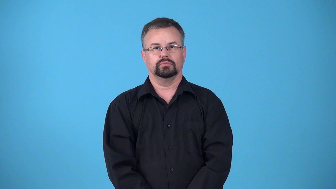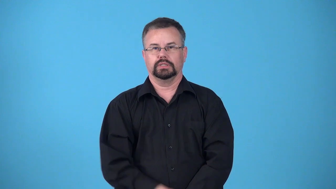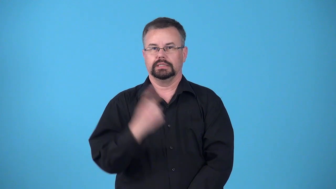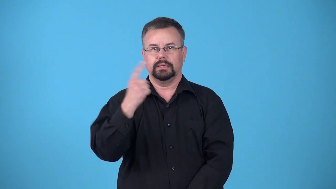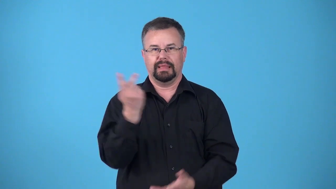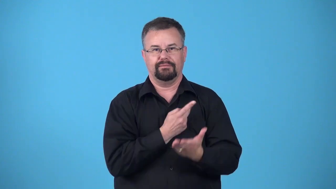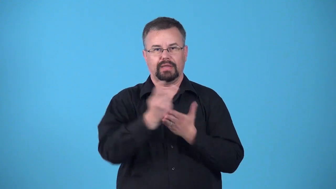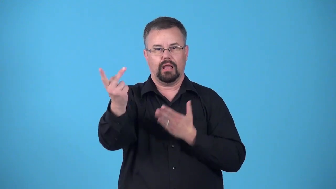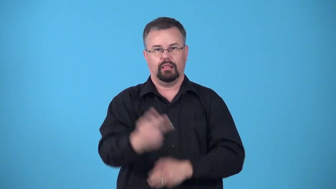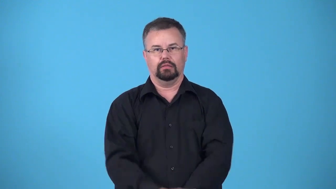run into the sand